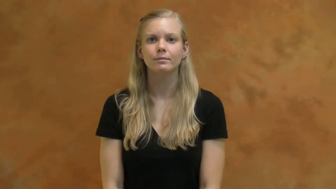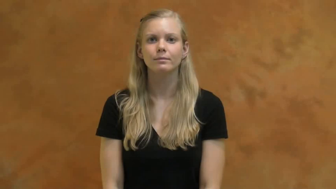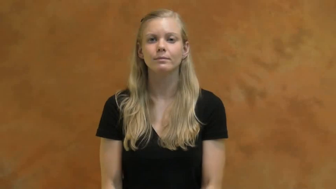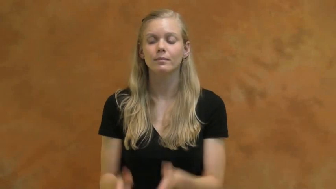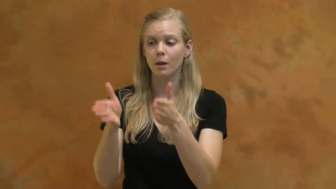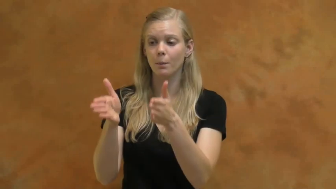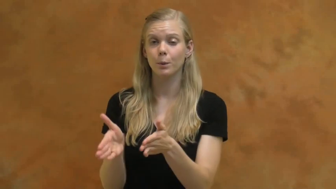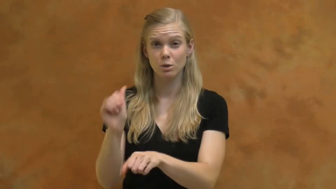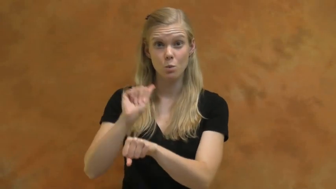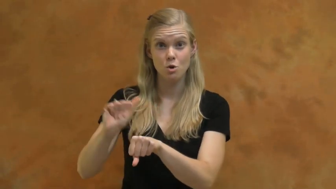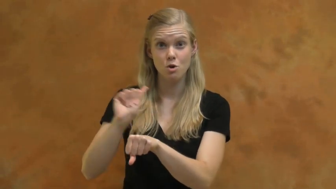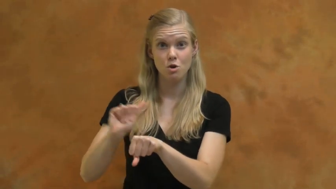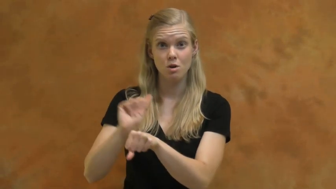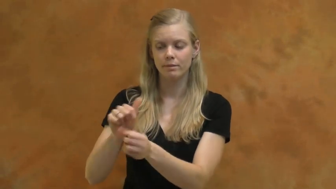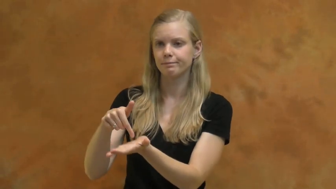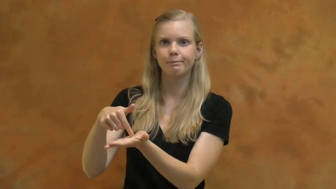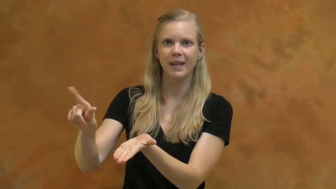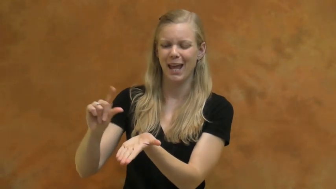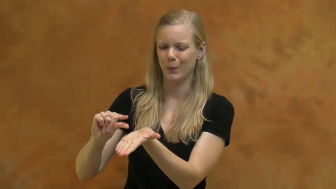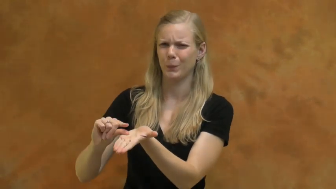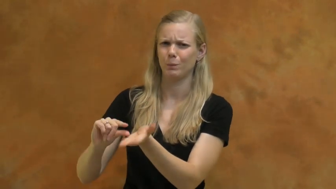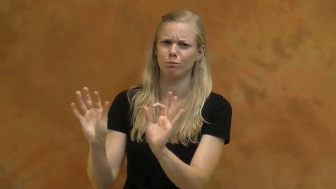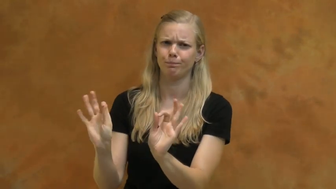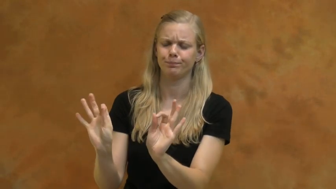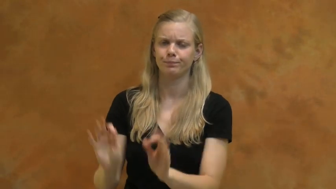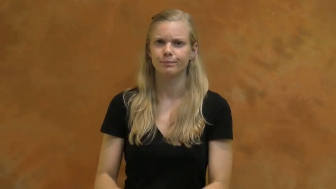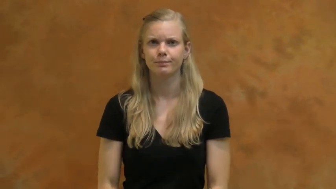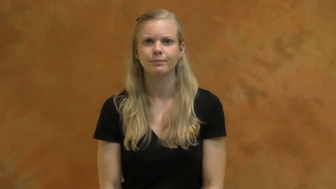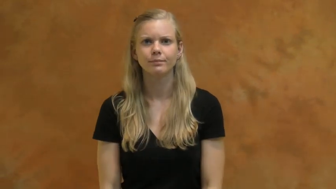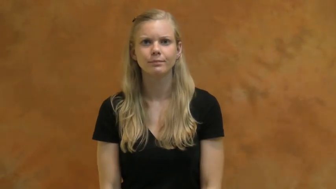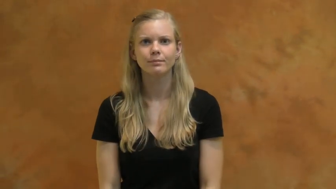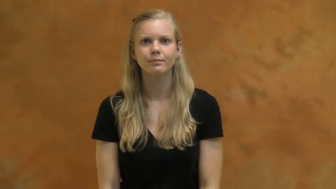low paid employment